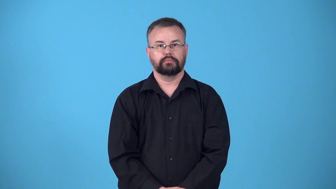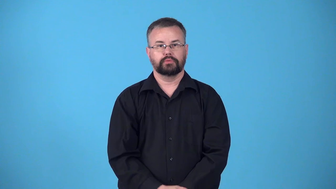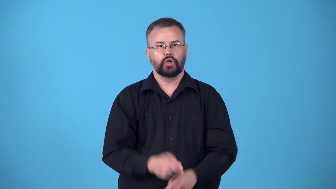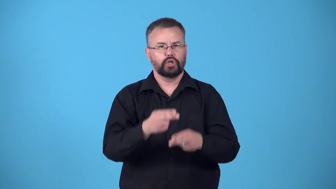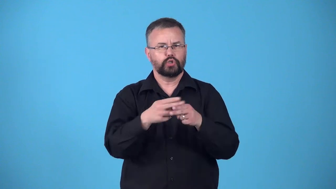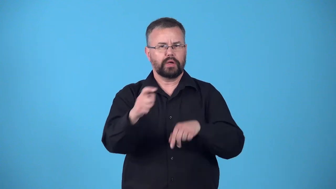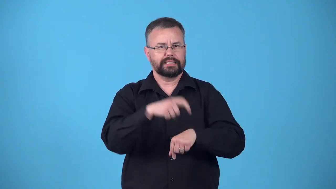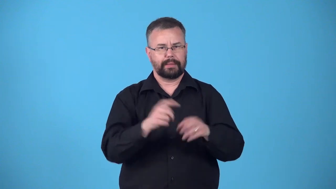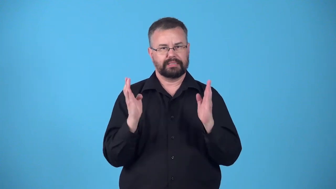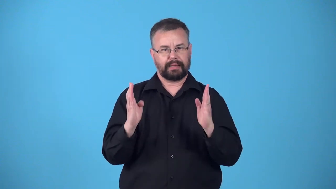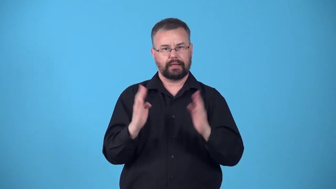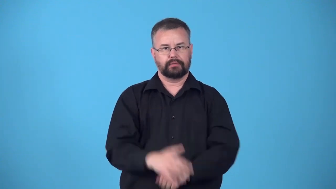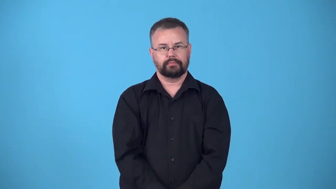short spell of time